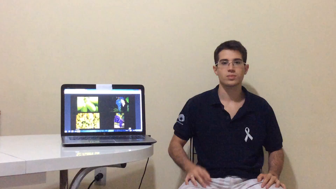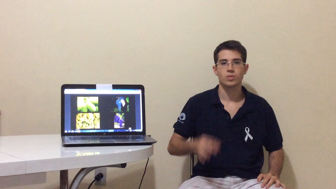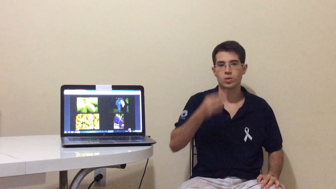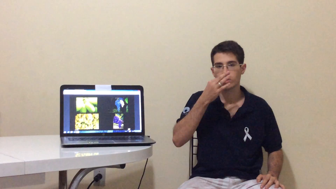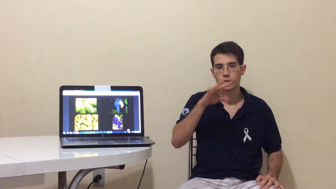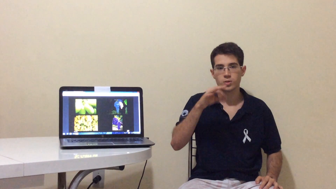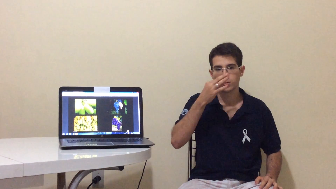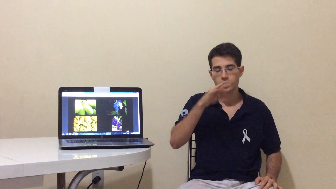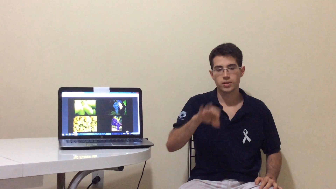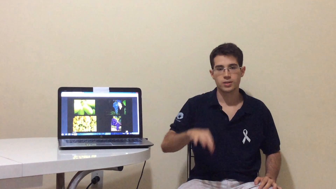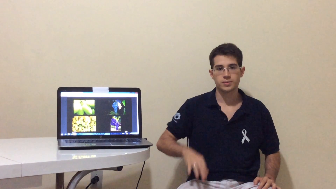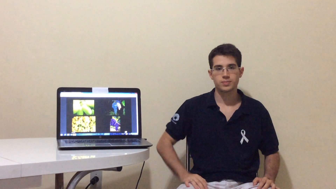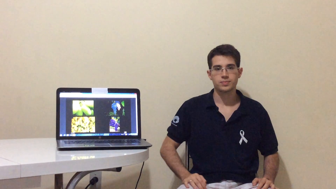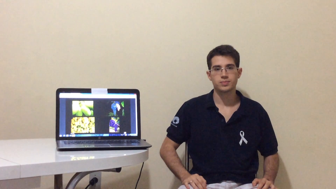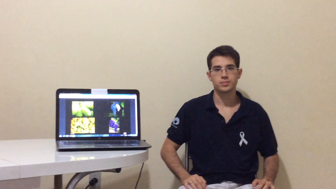grapes